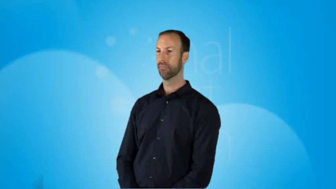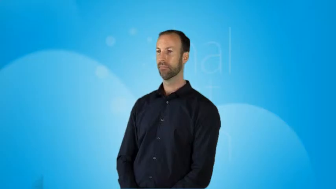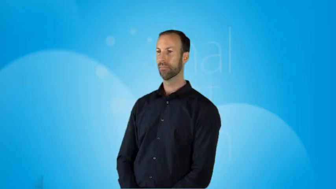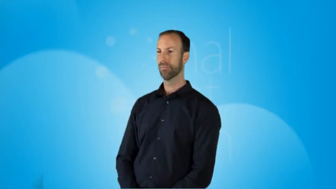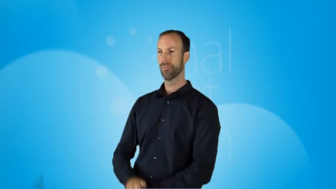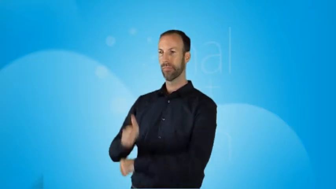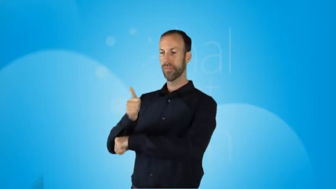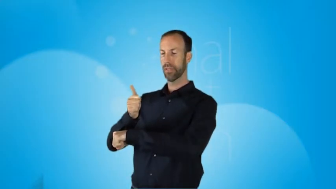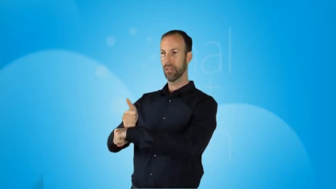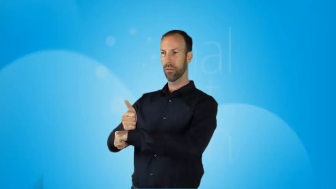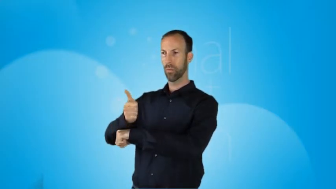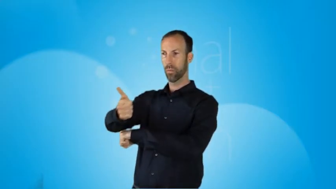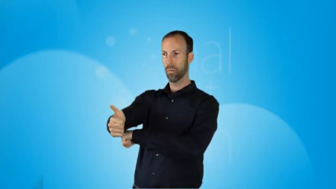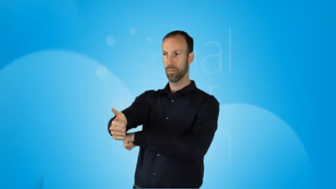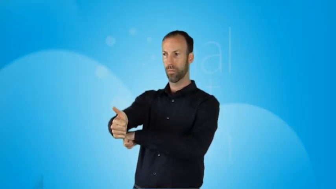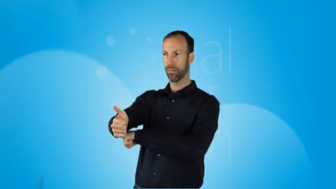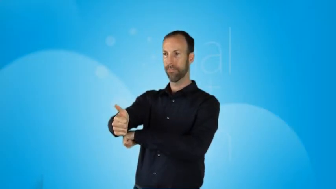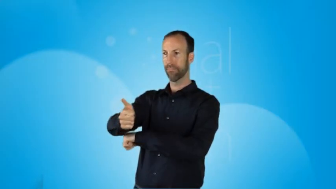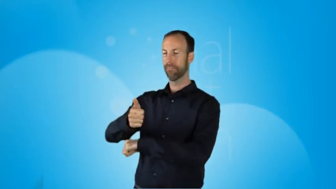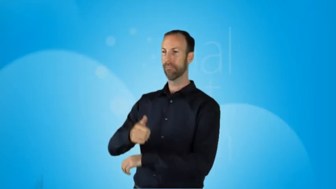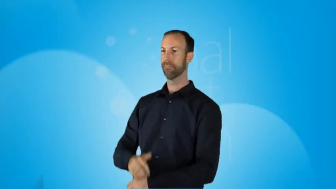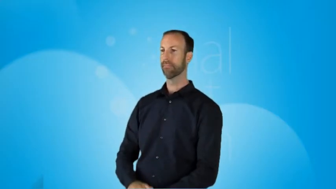accused